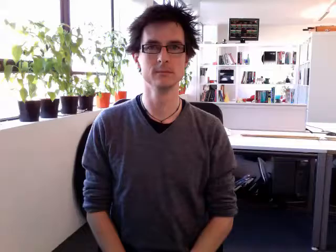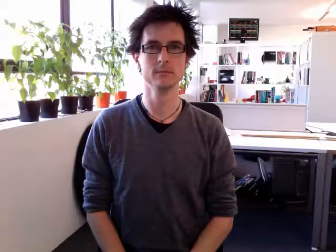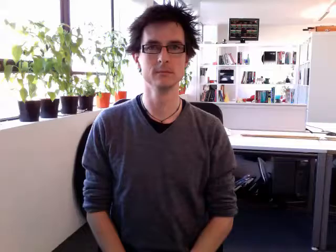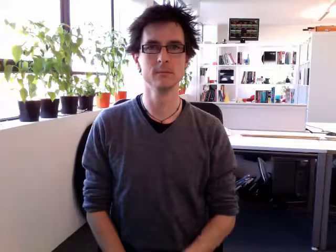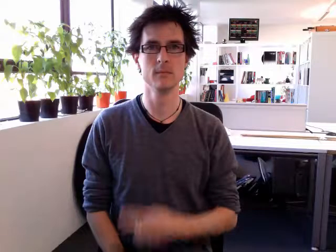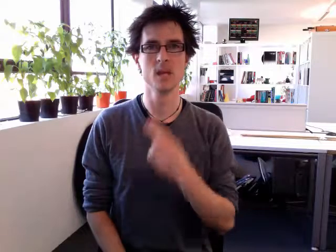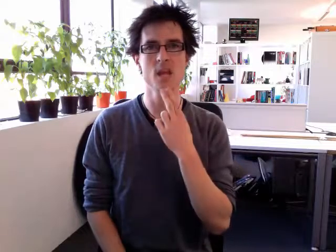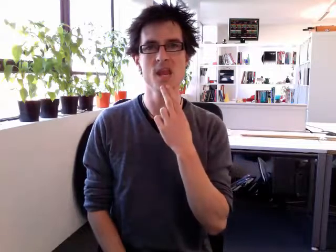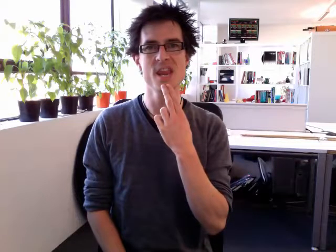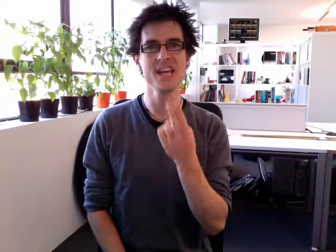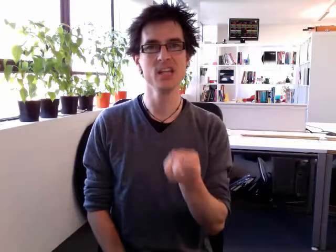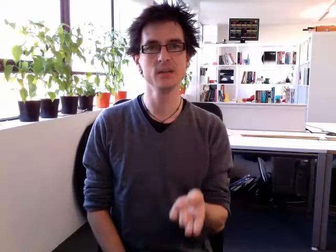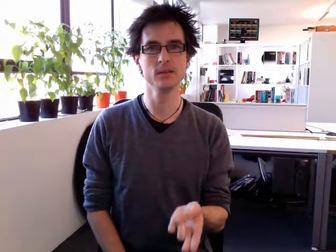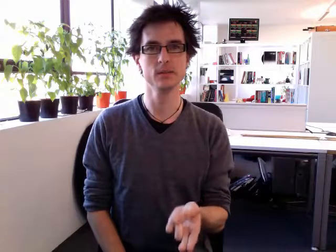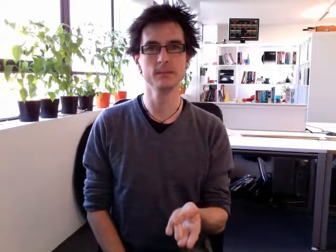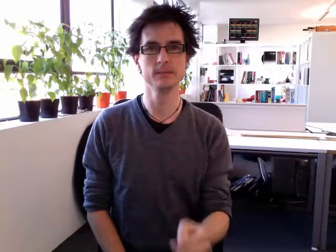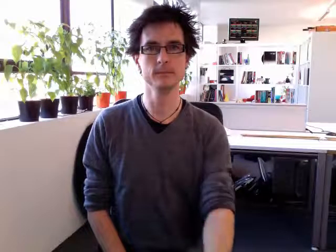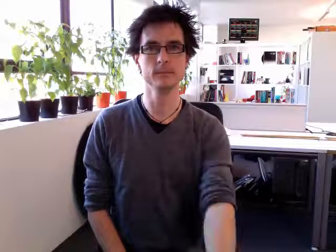neice